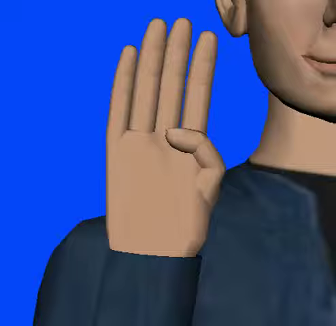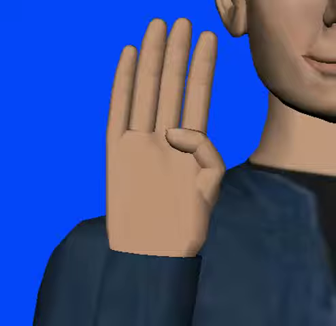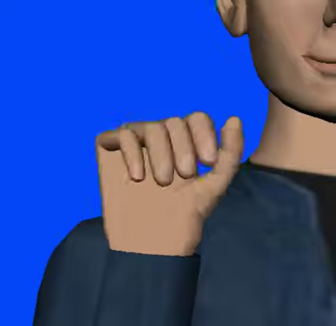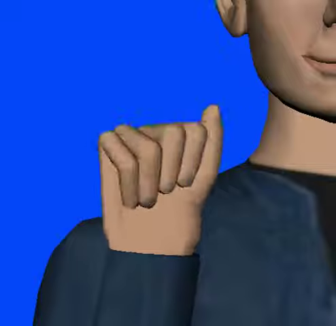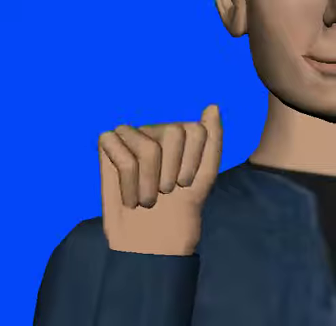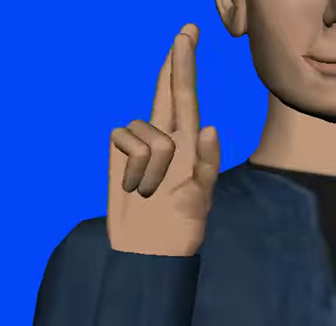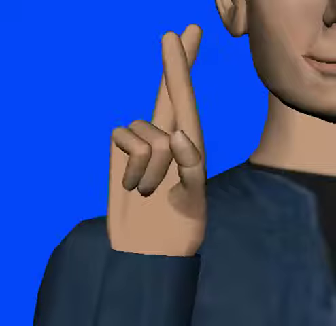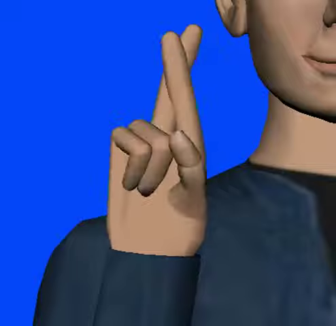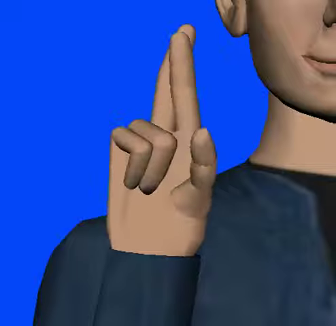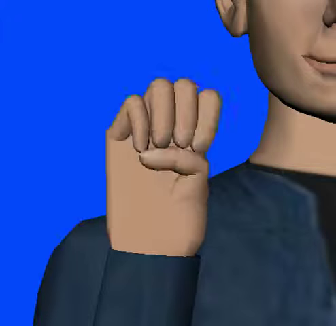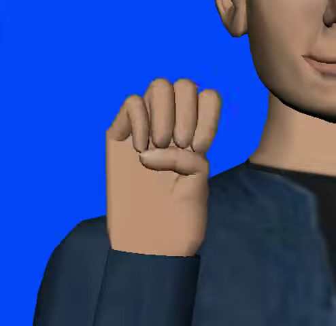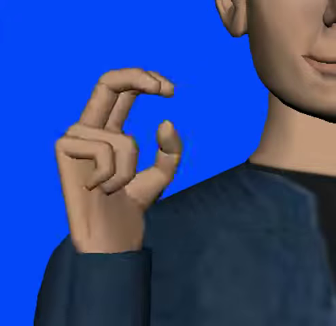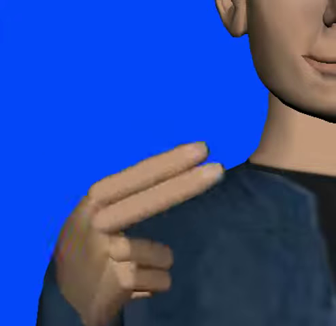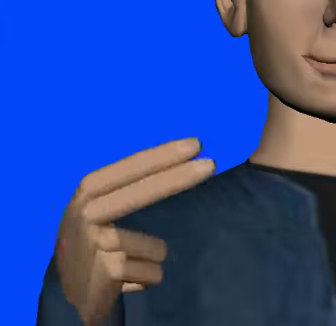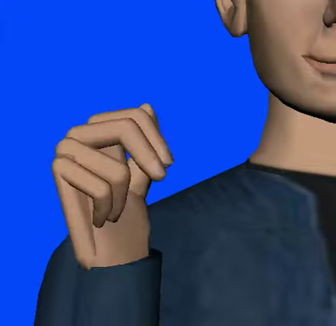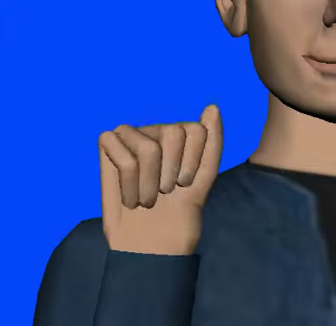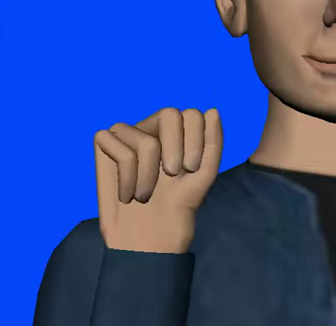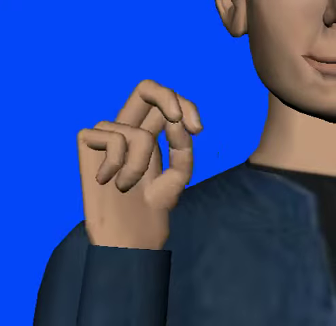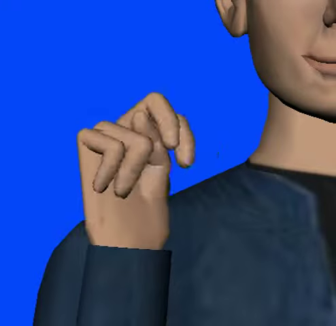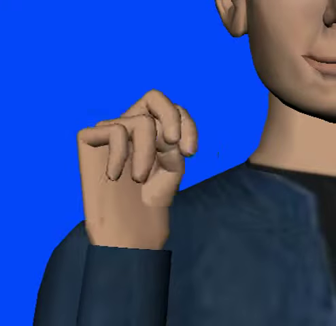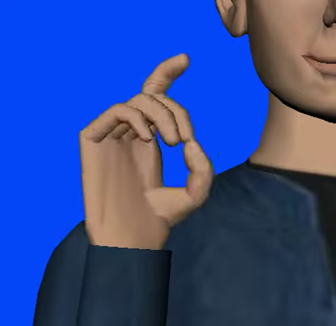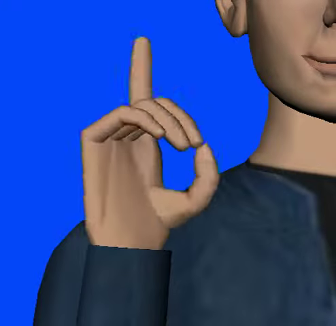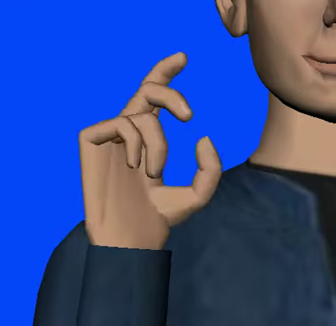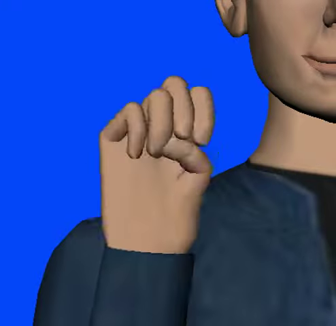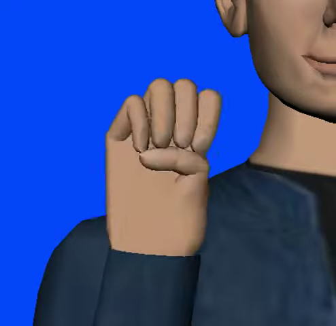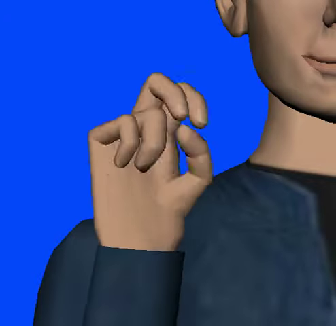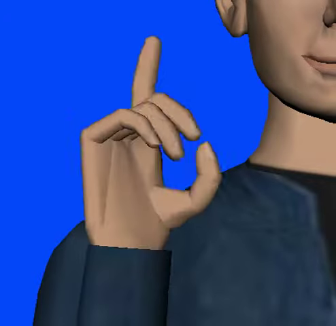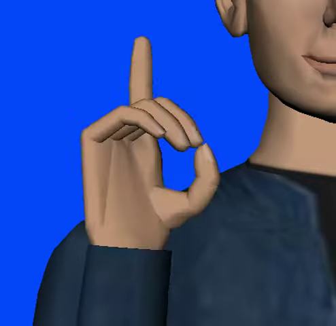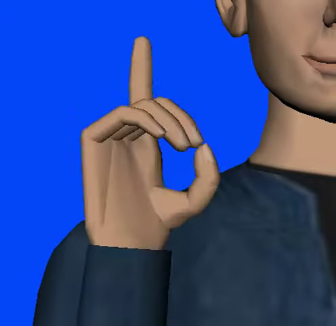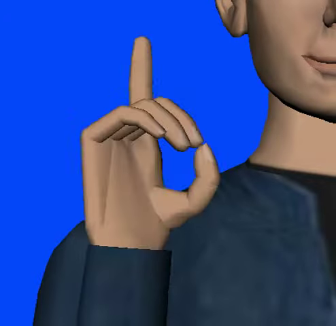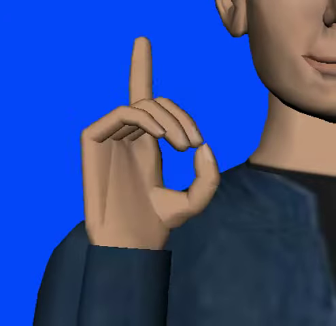barehanded